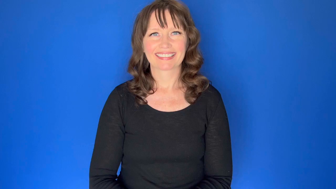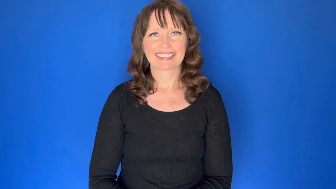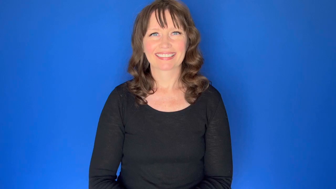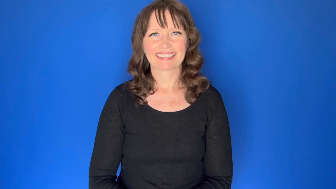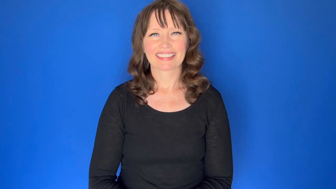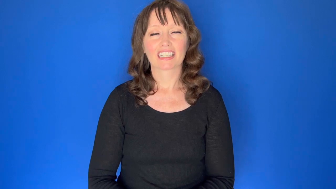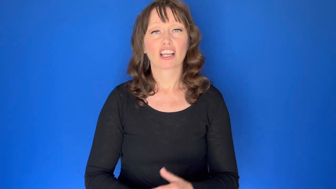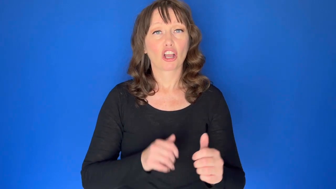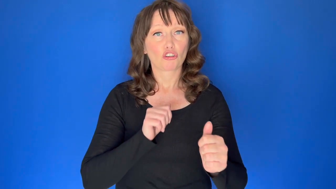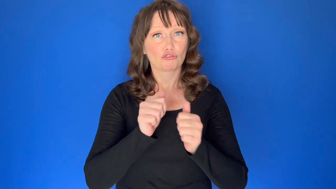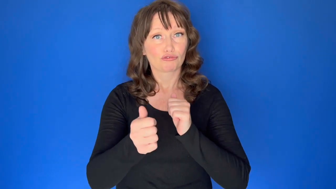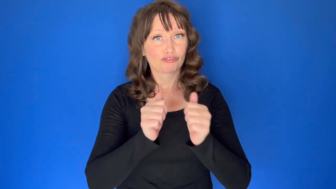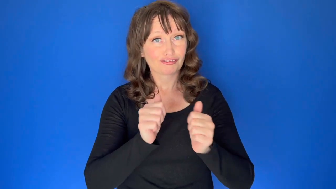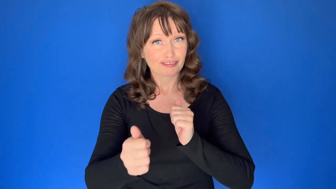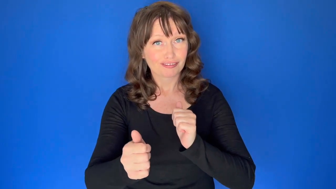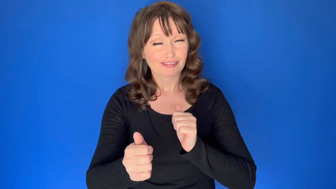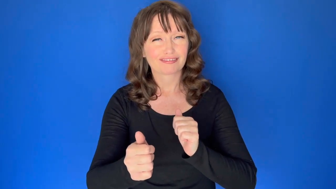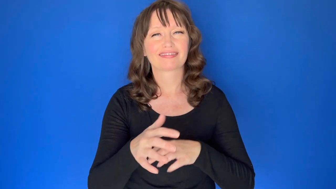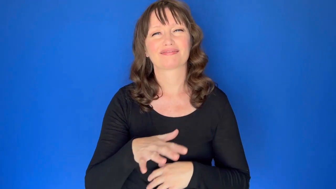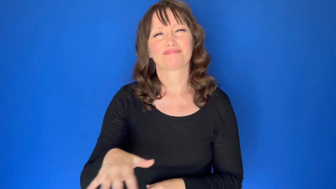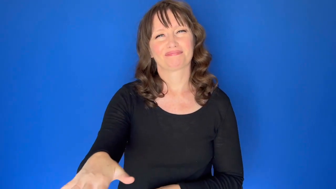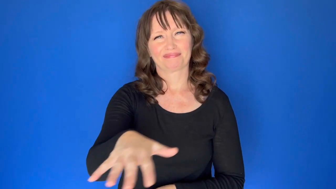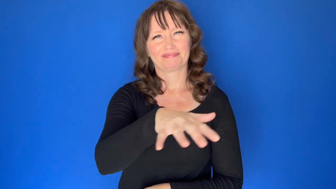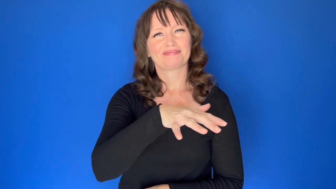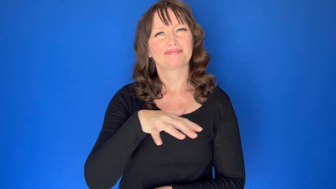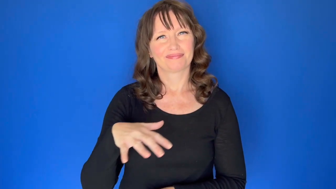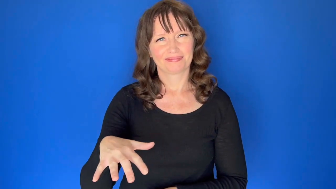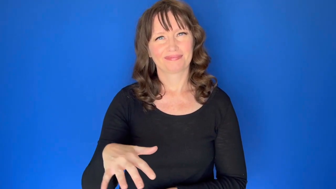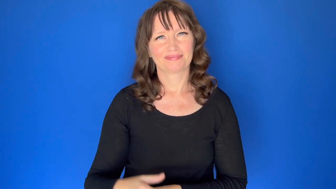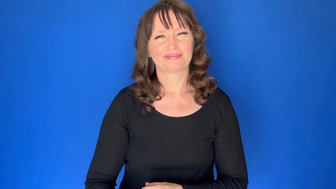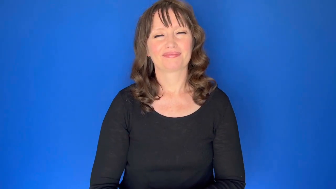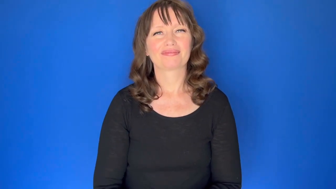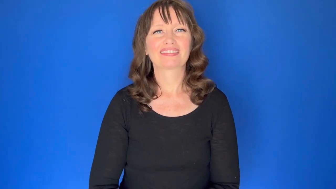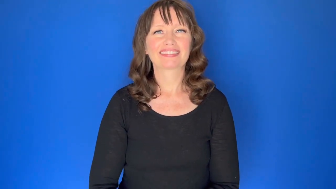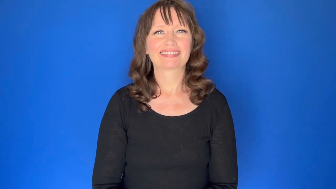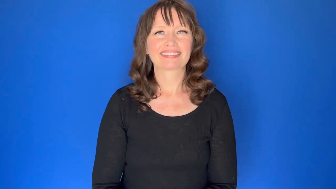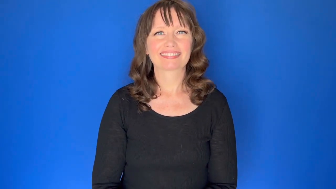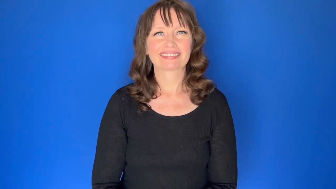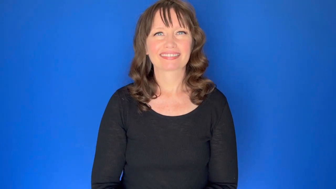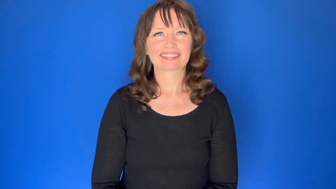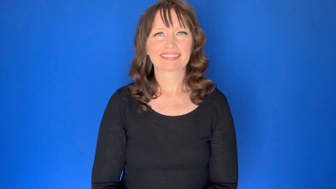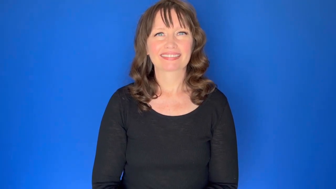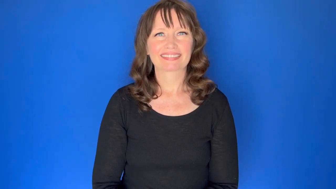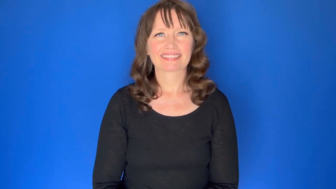track and field